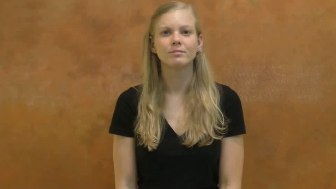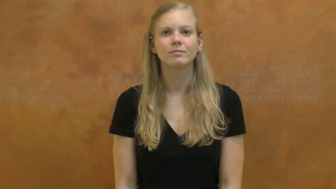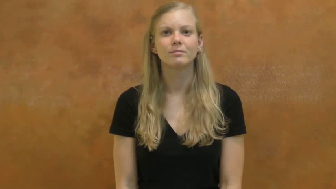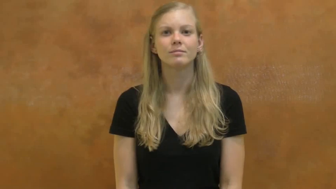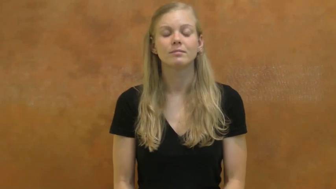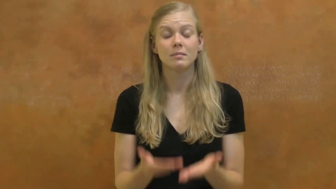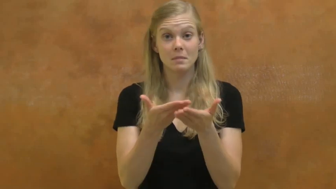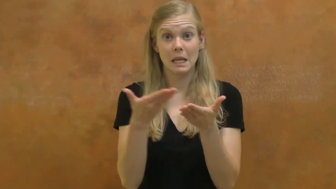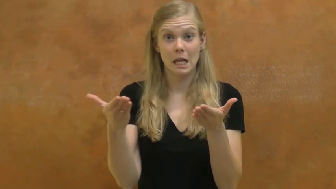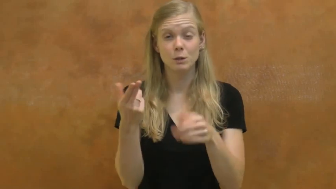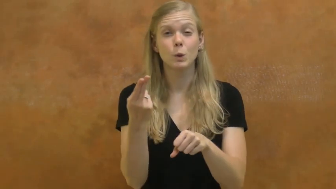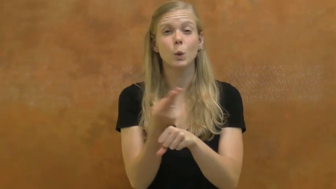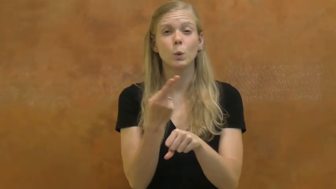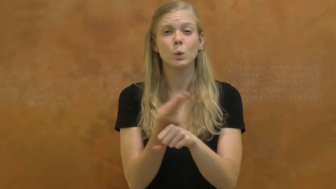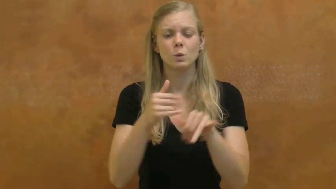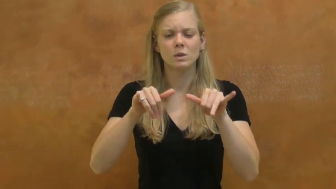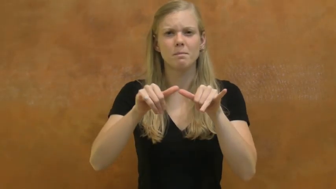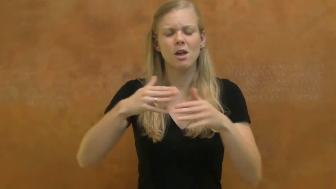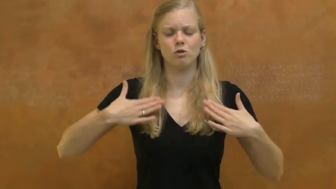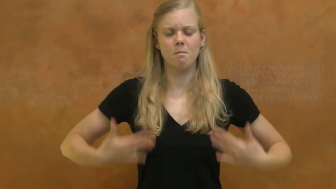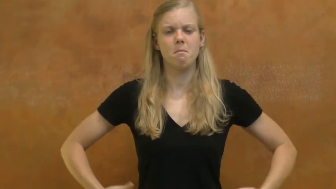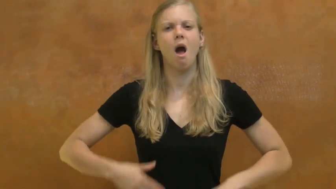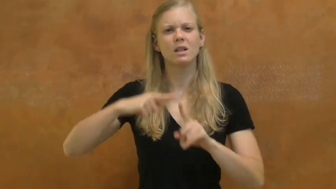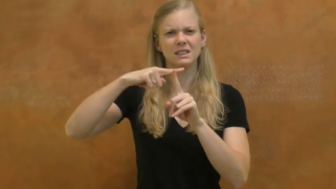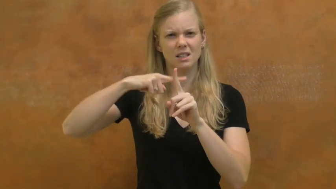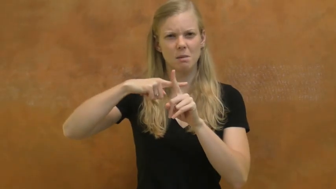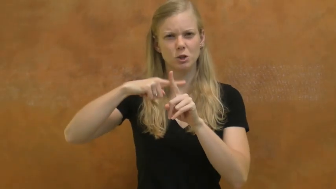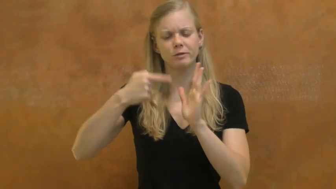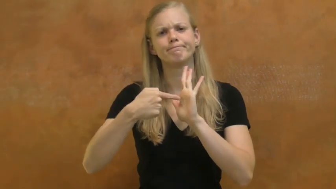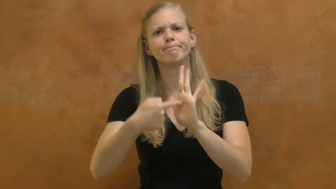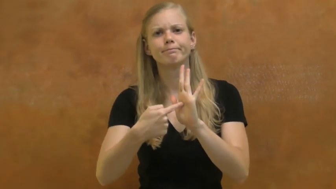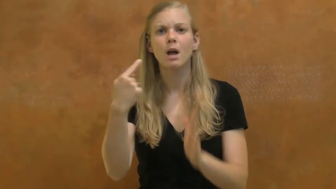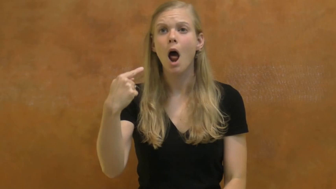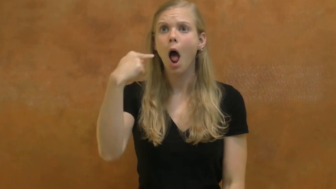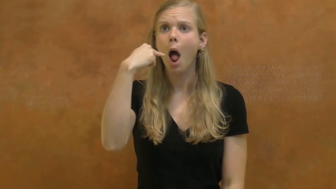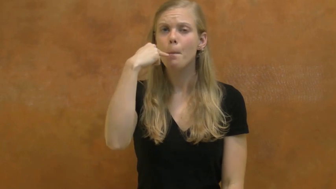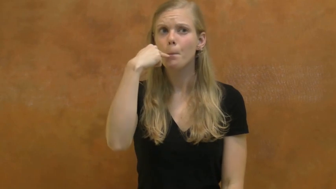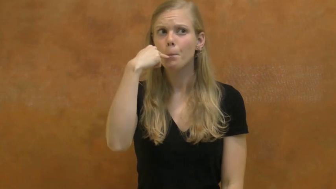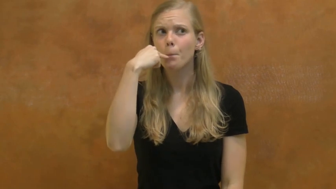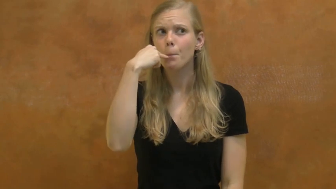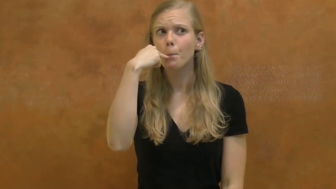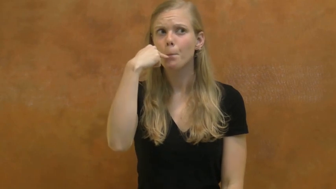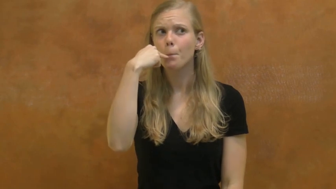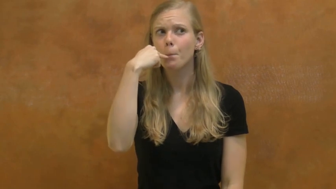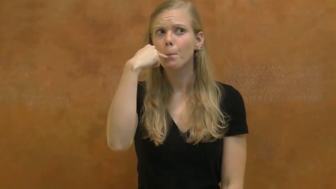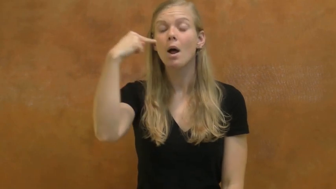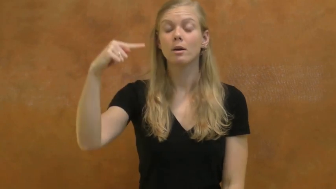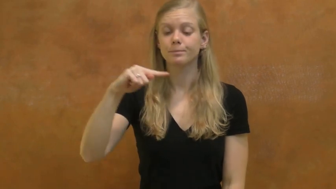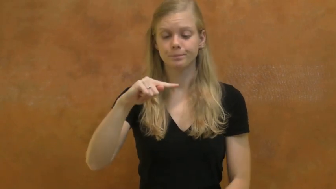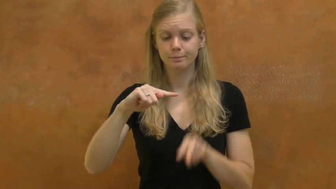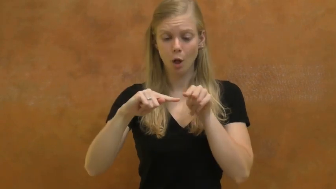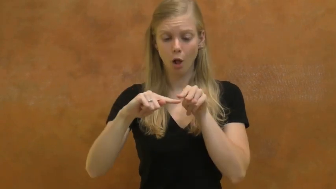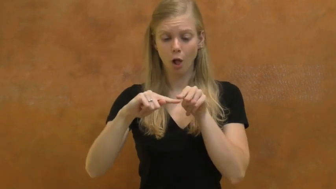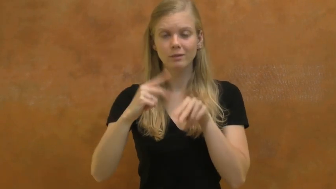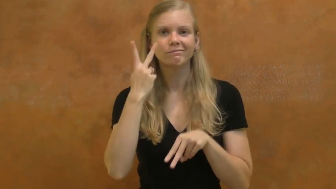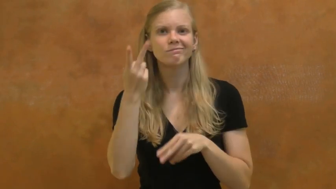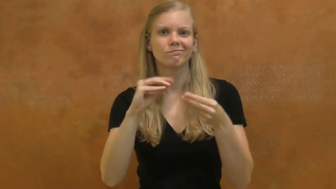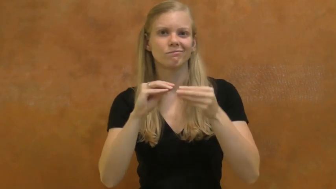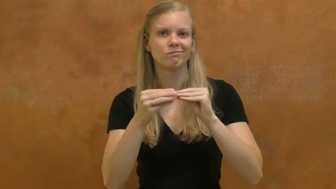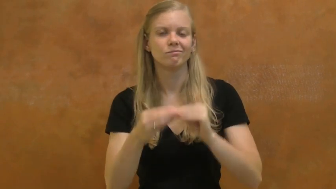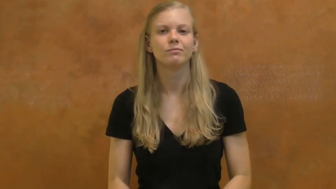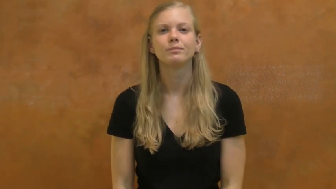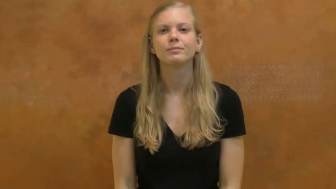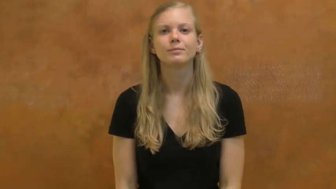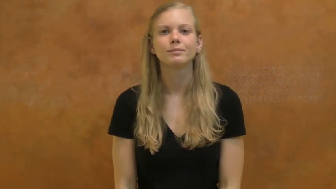clinical thermometer